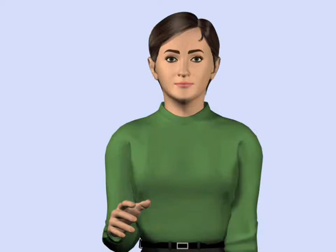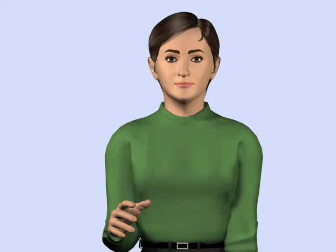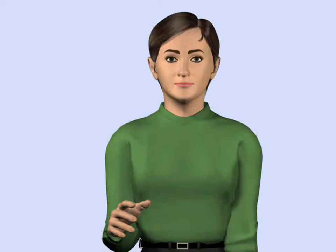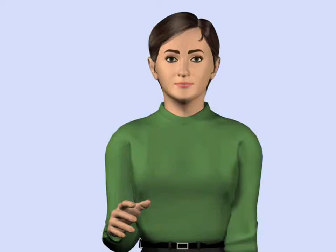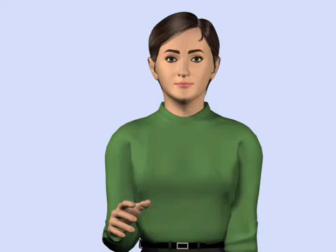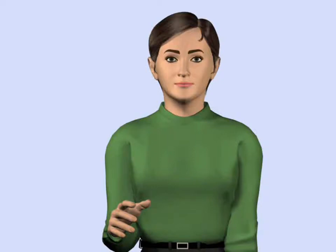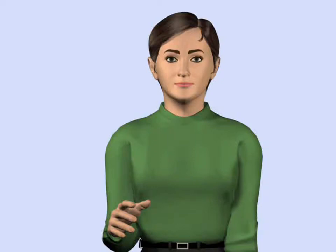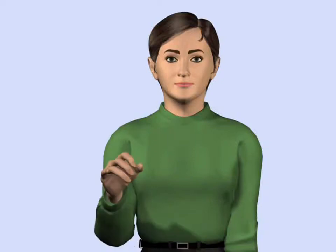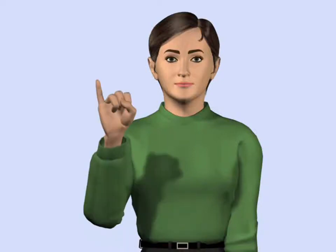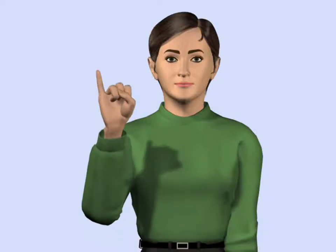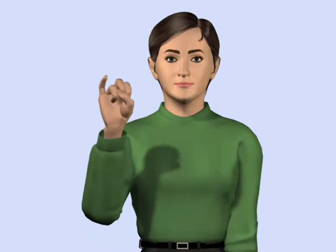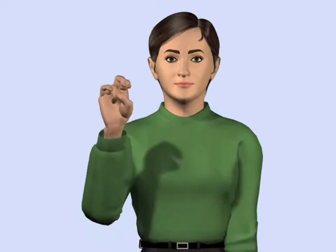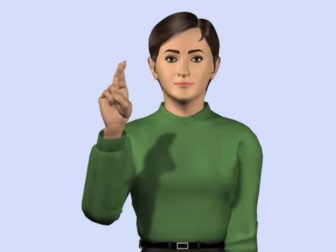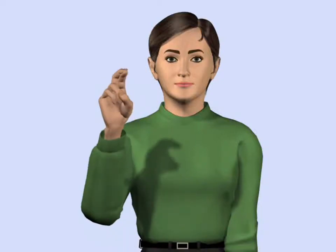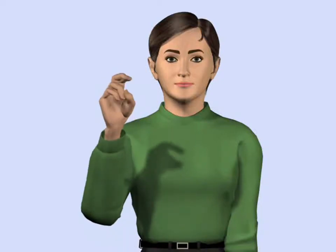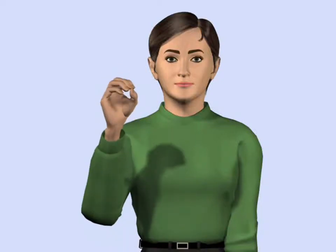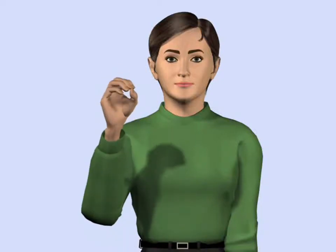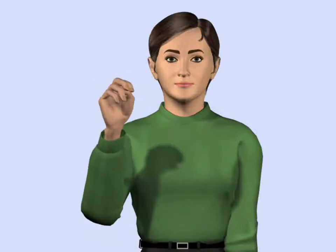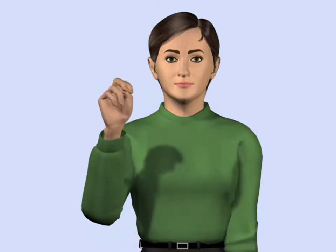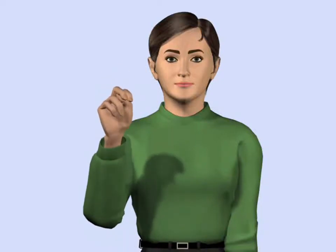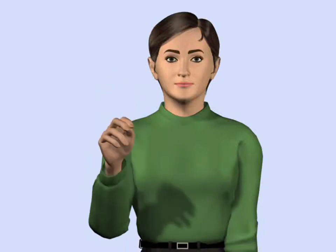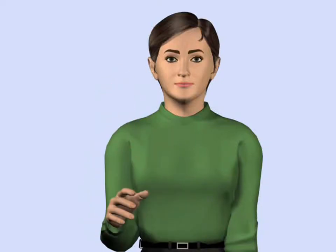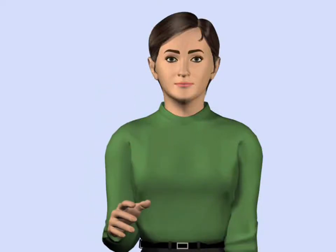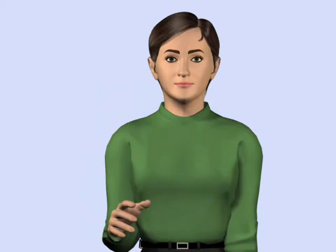iron-golf